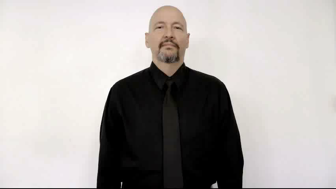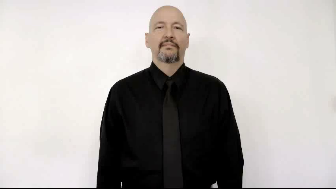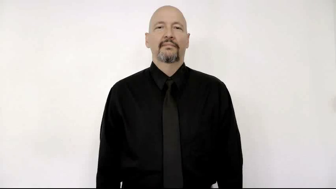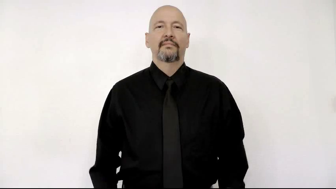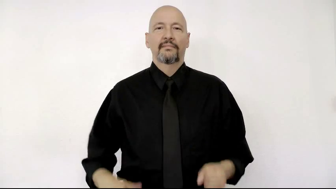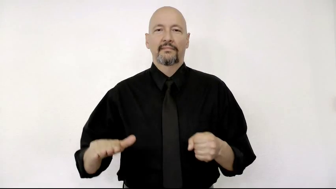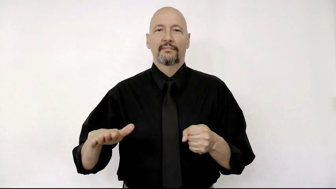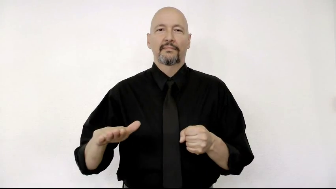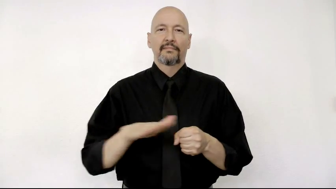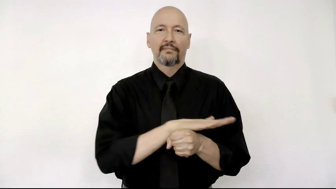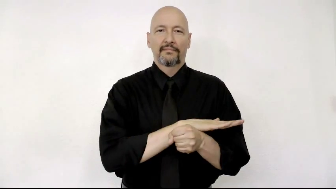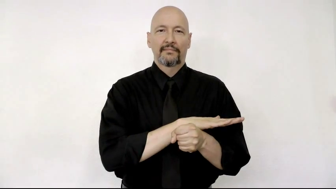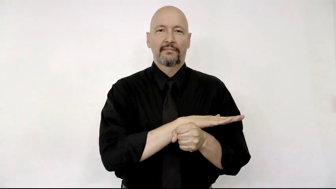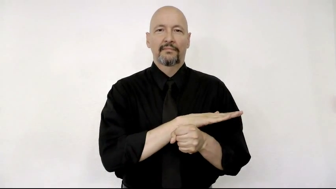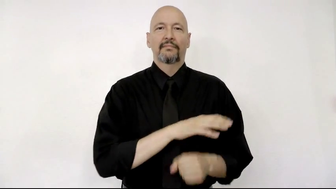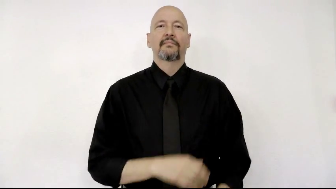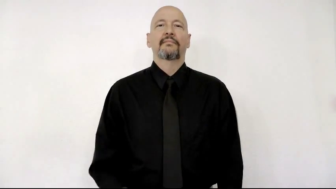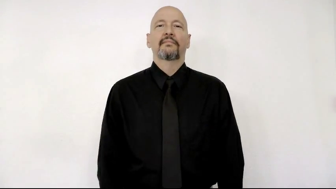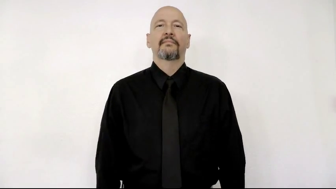whole version